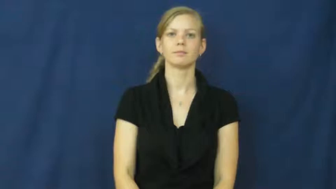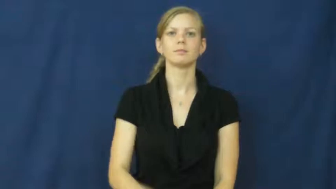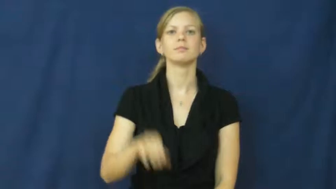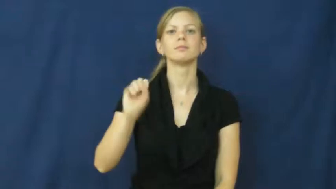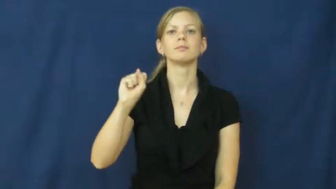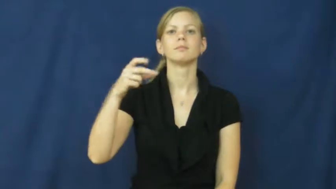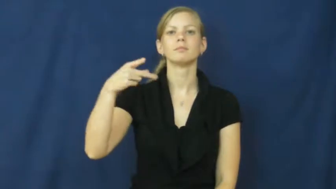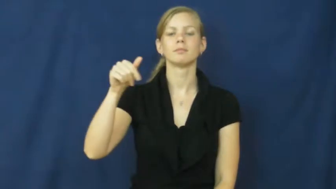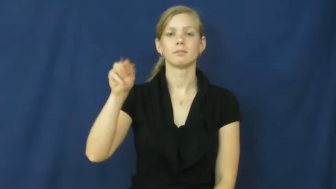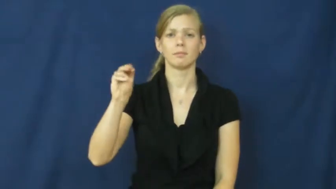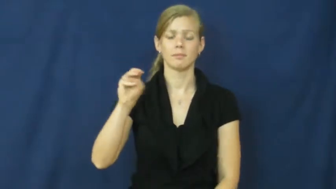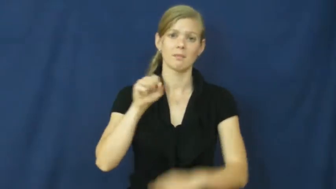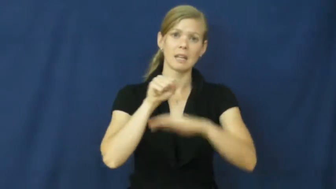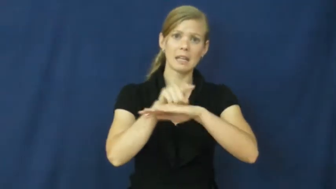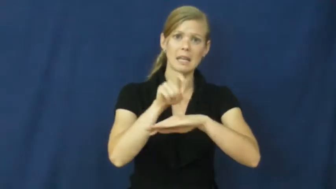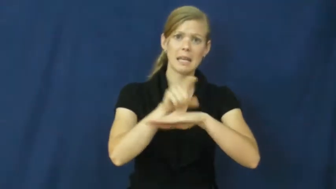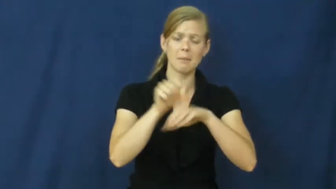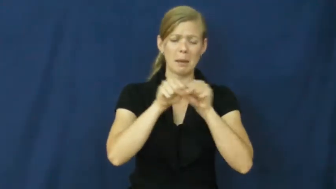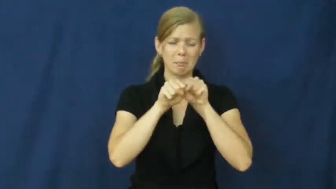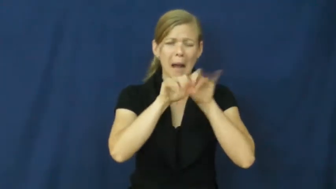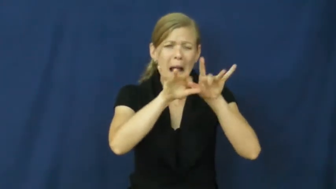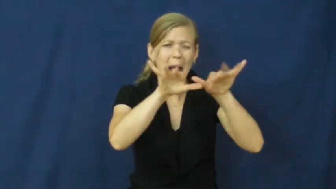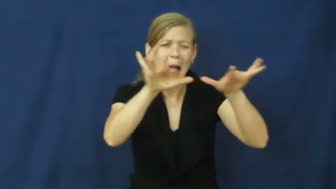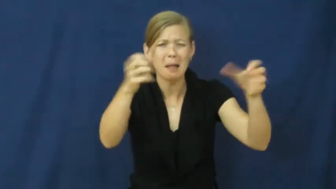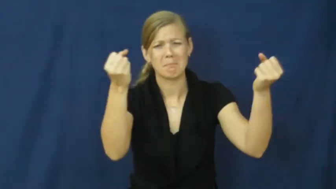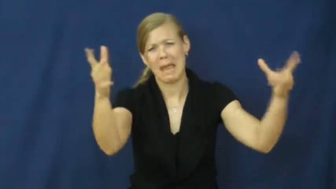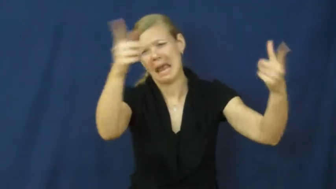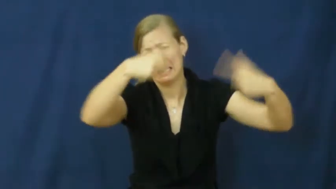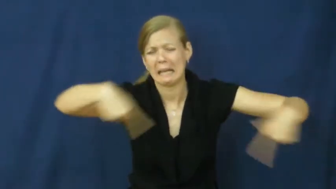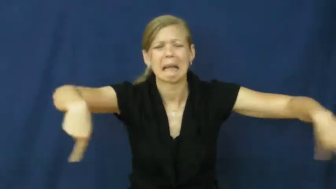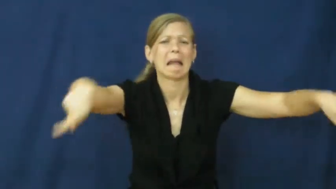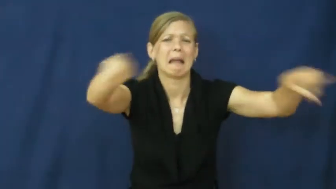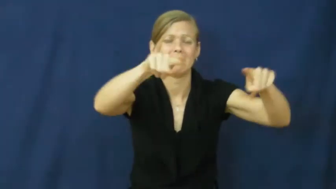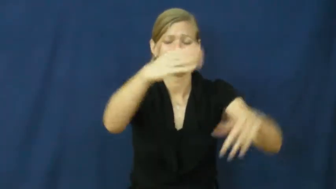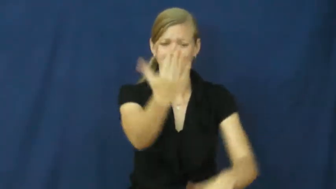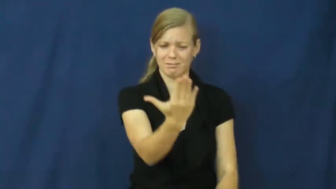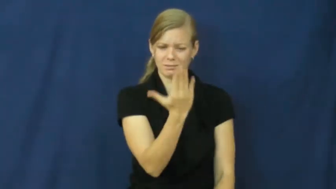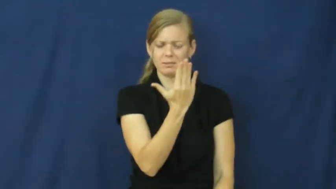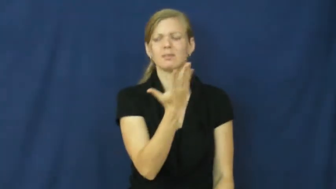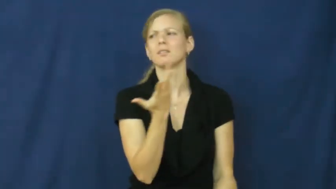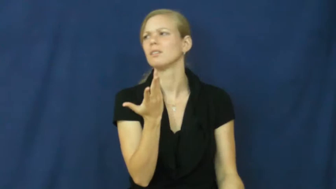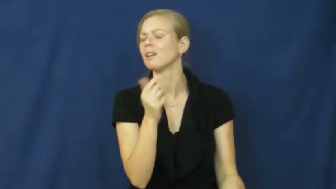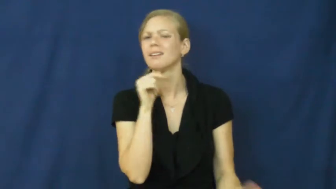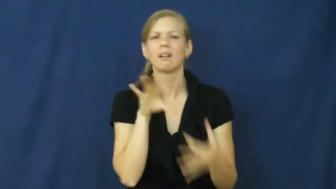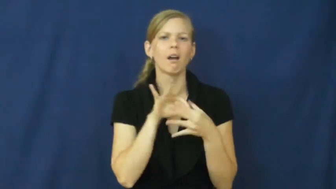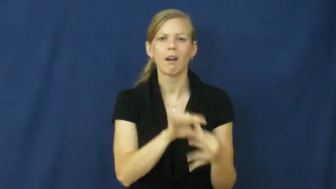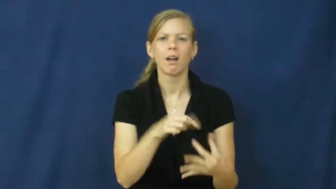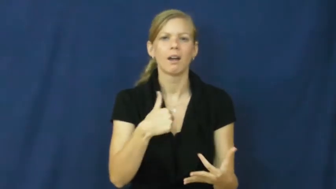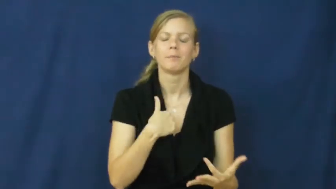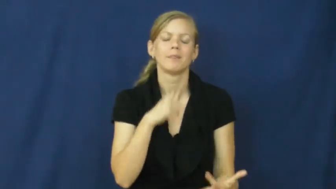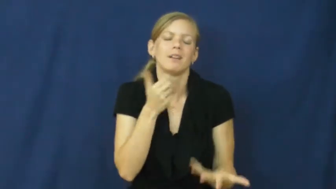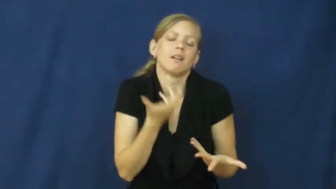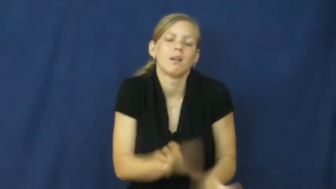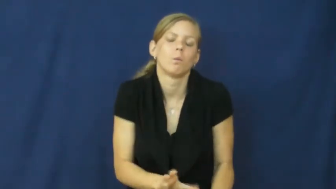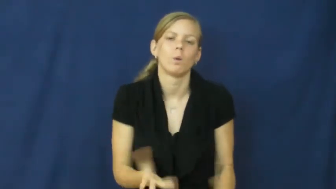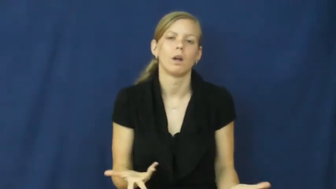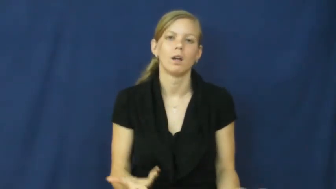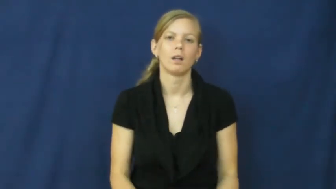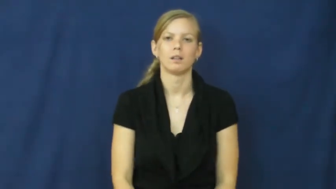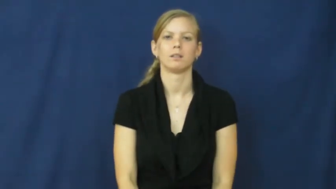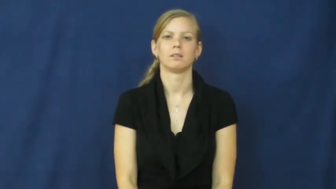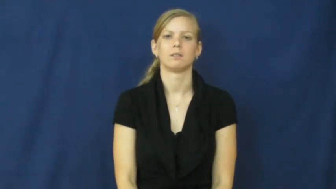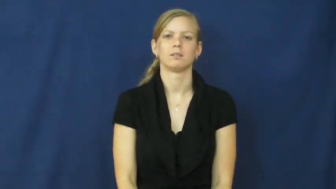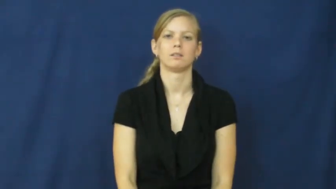spam-email